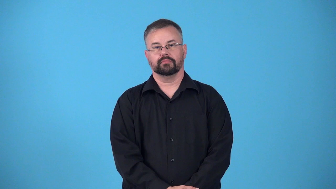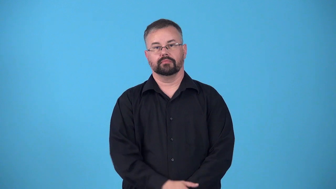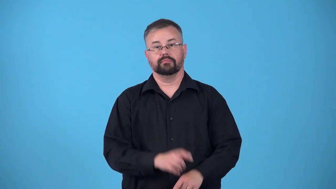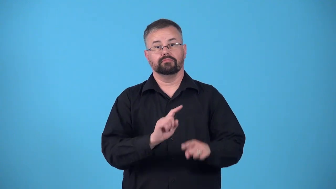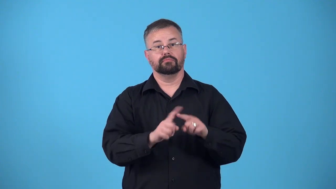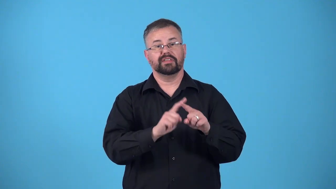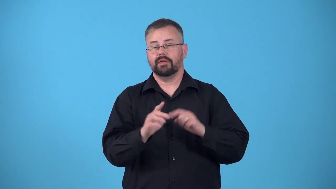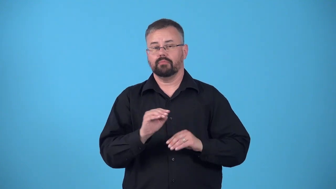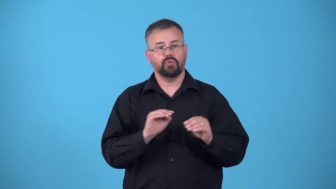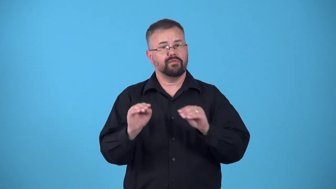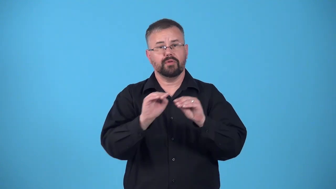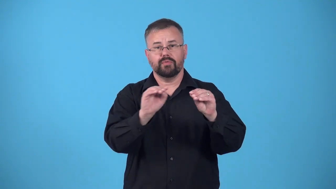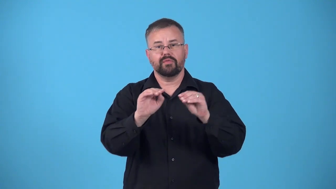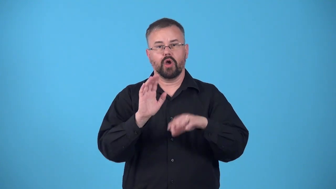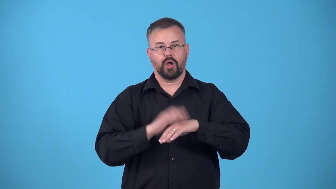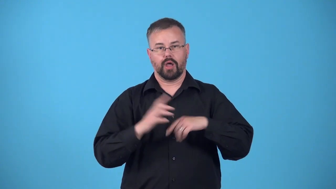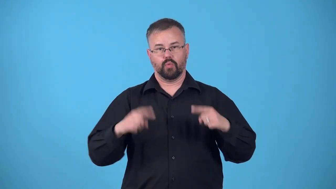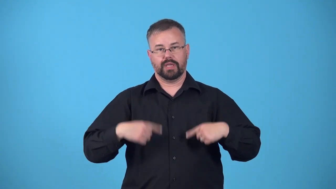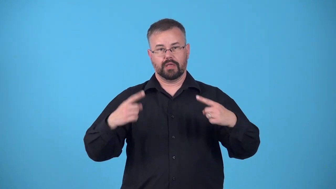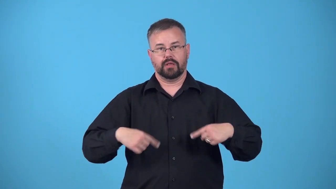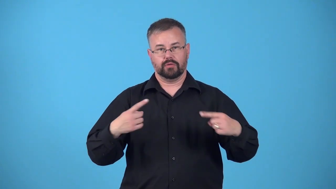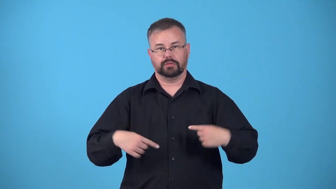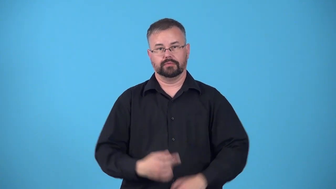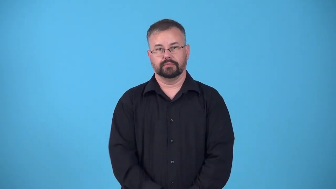wheel in,wheel around,wheel about